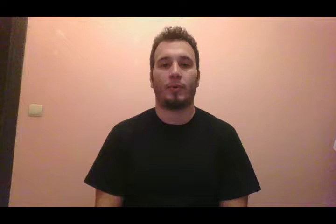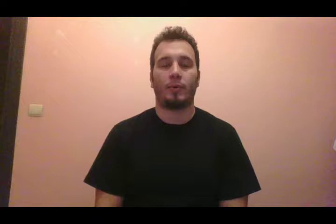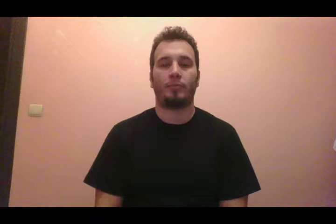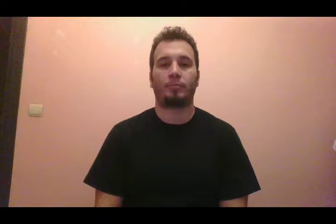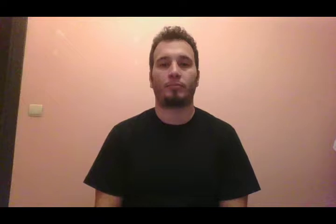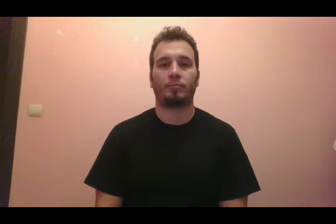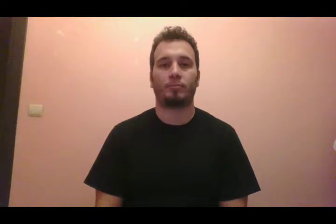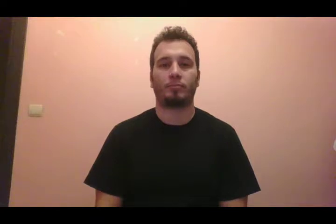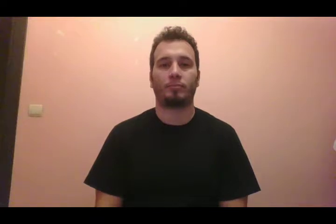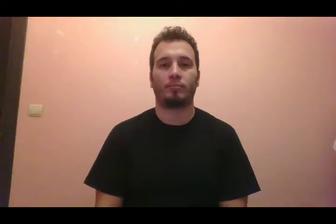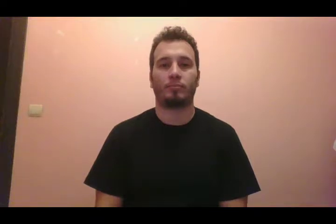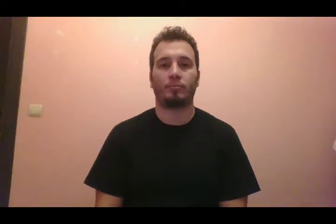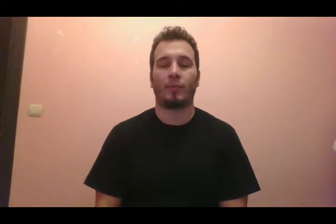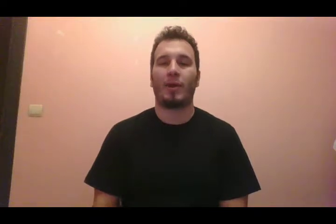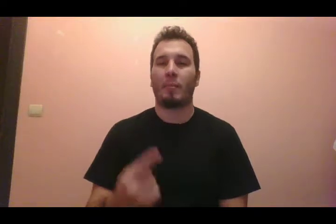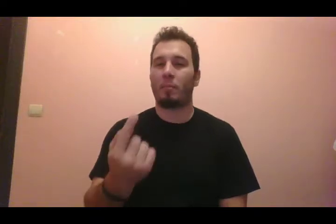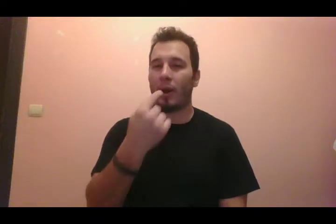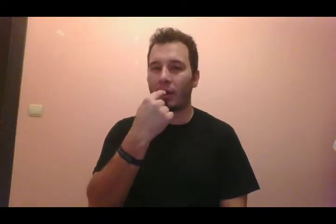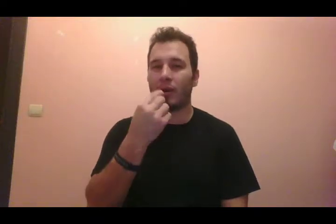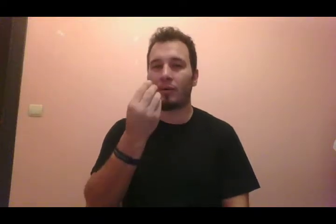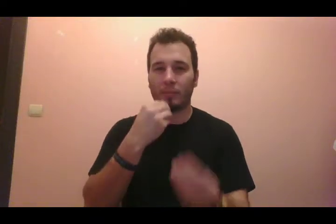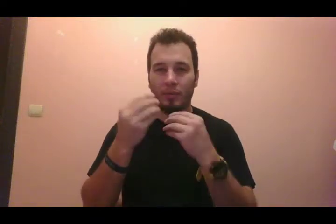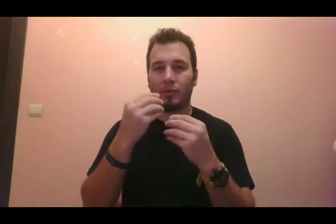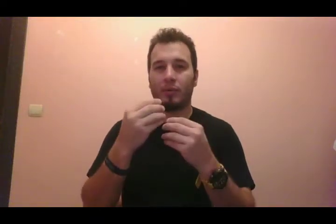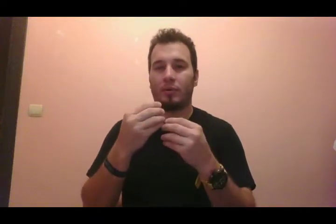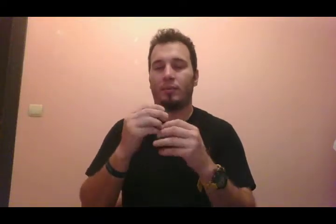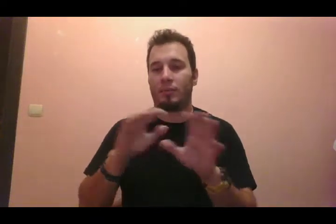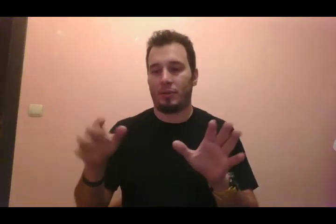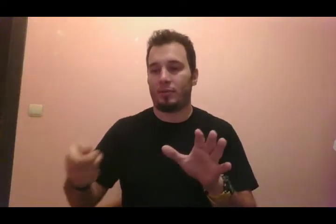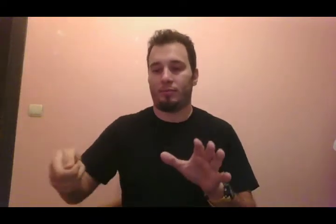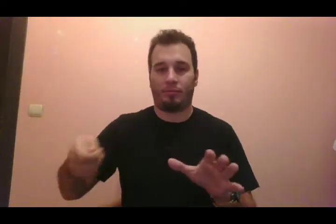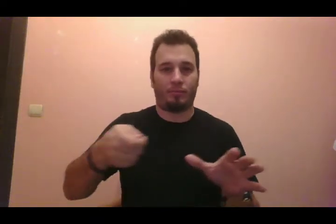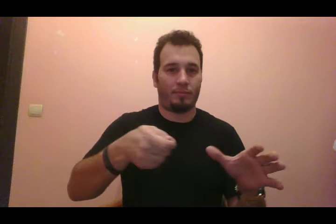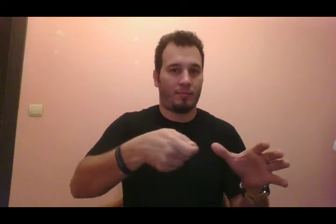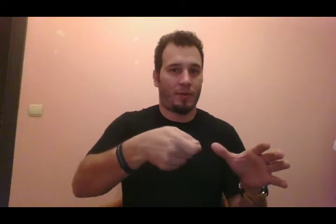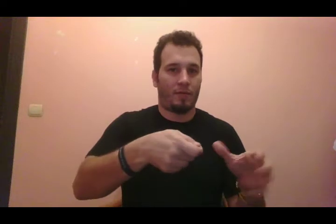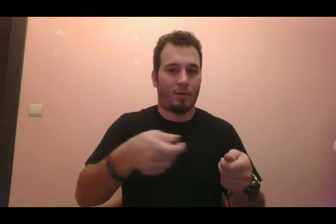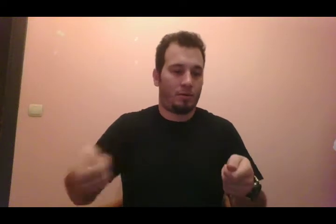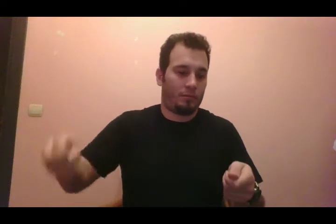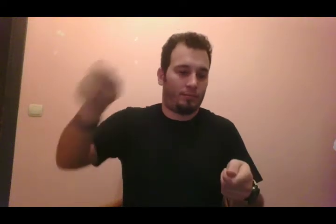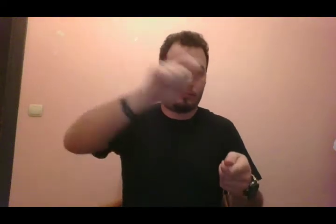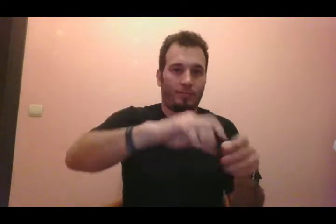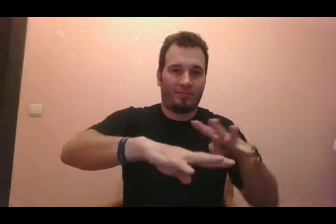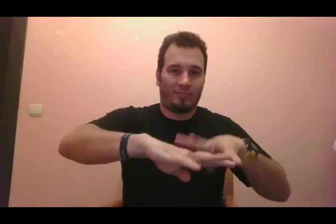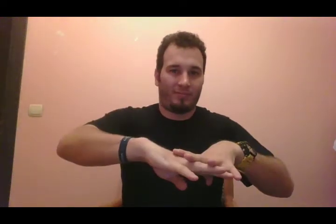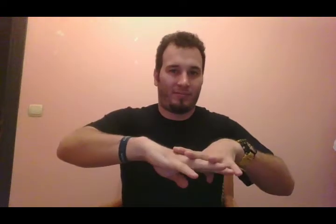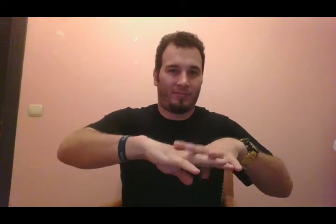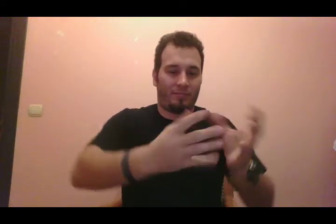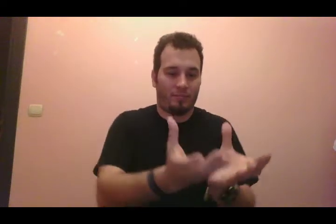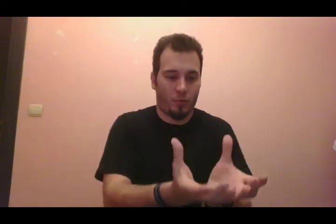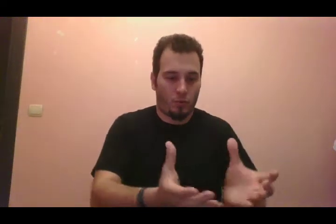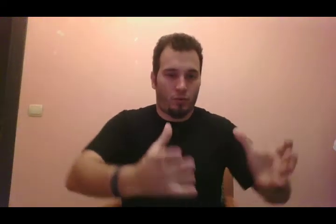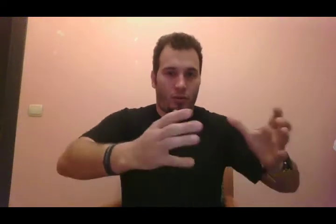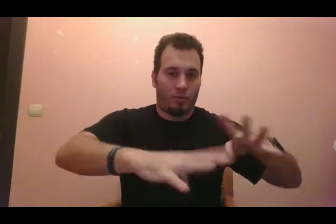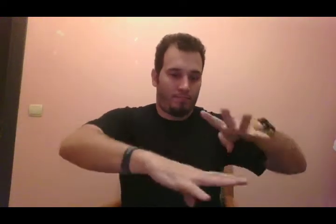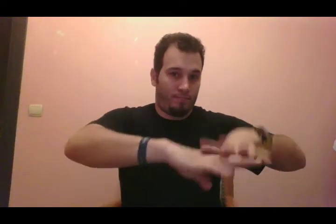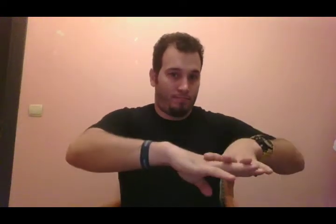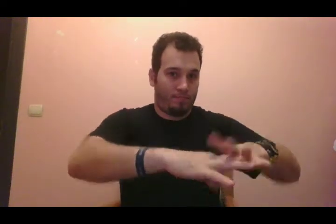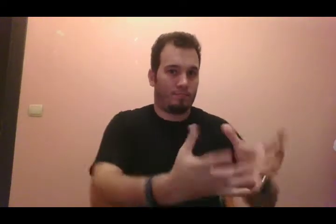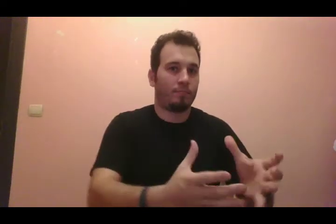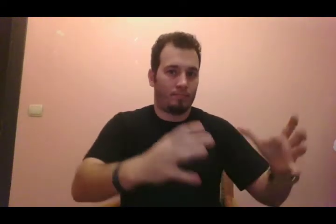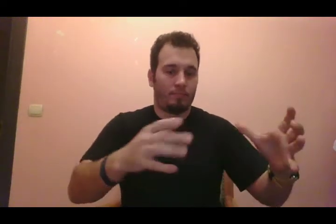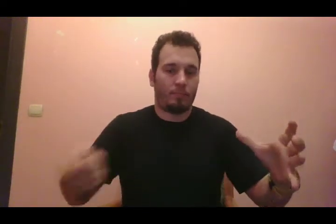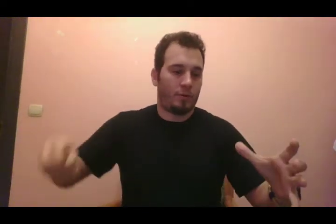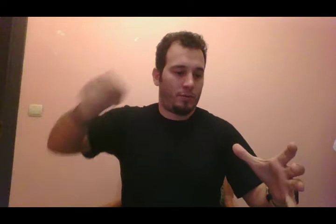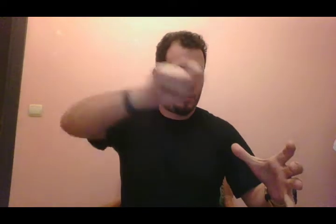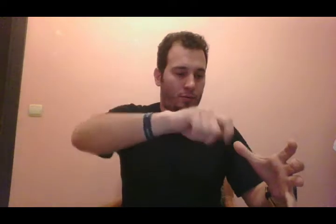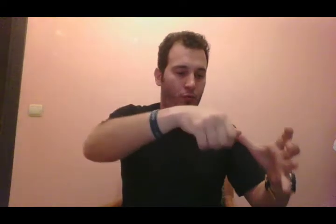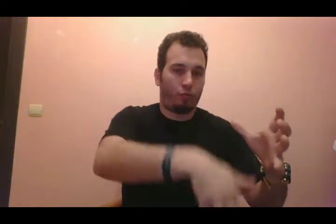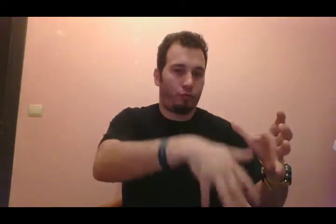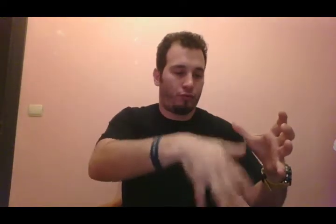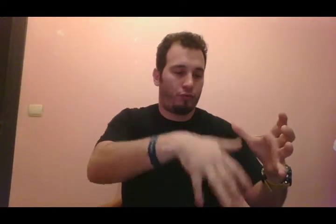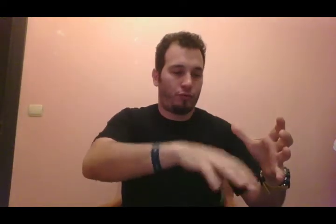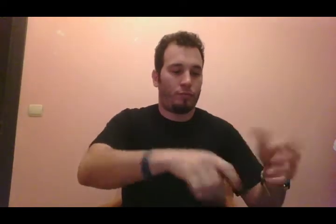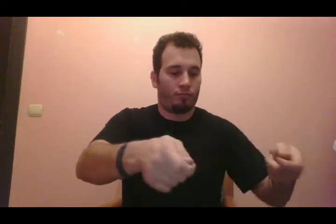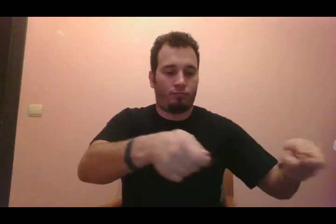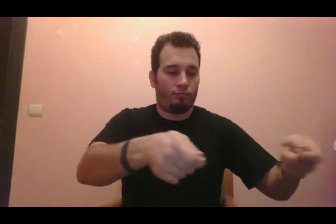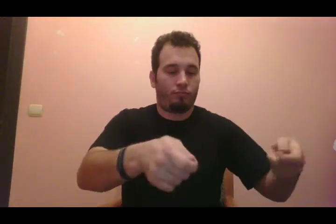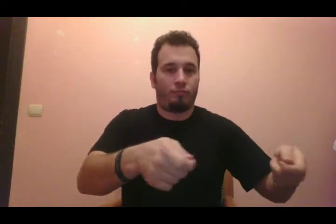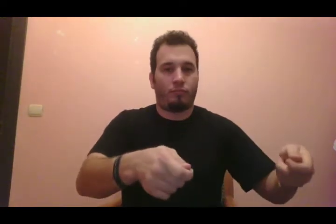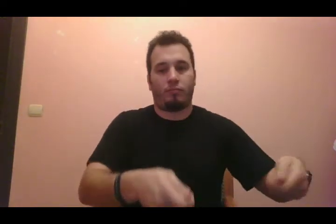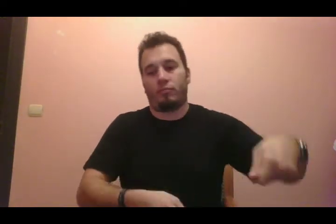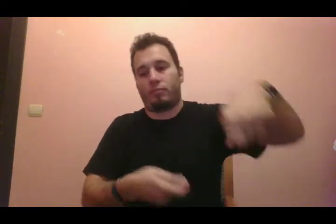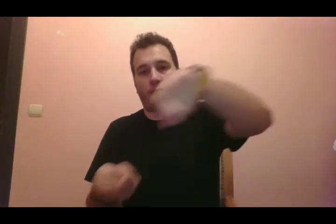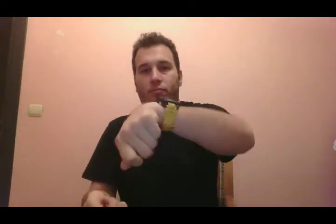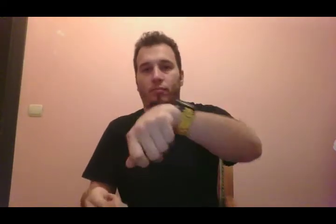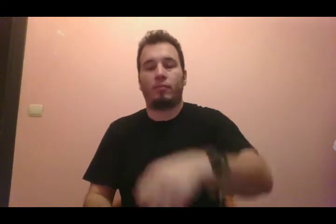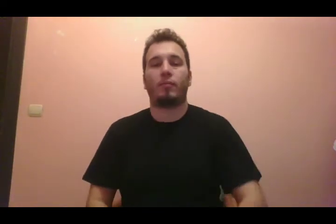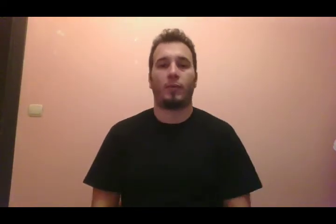sieve